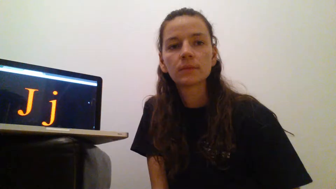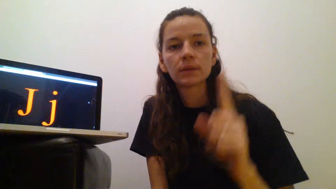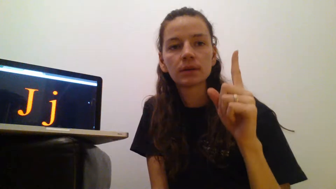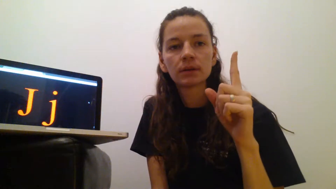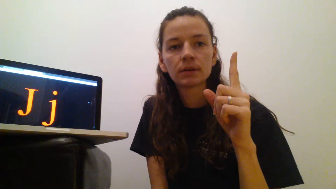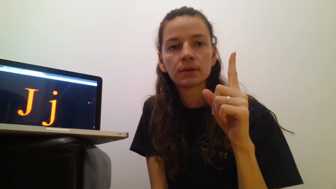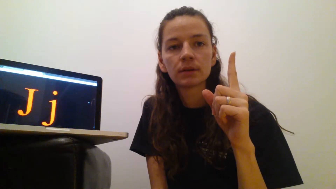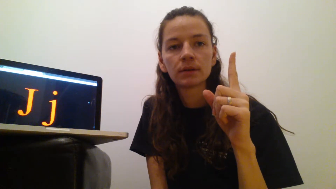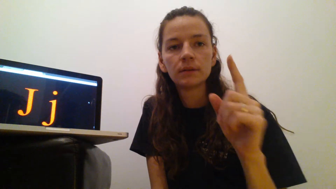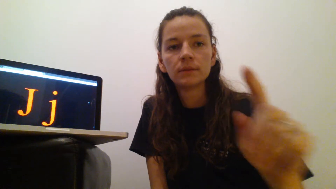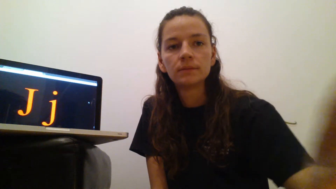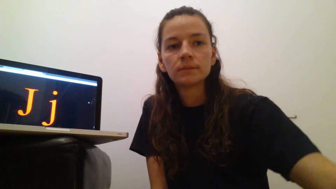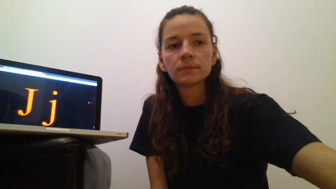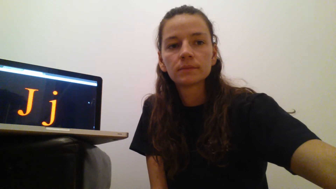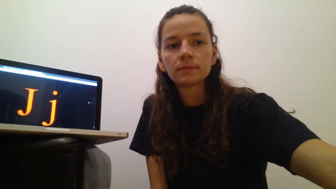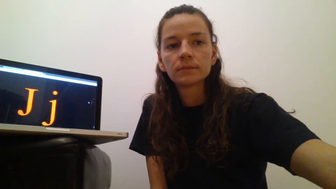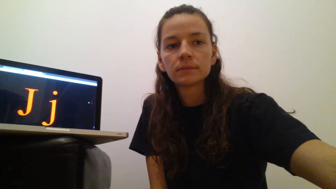letterj